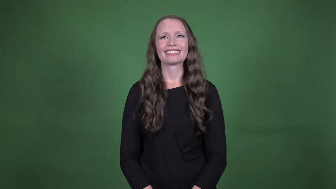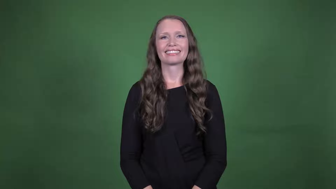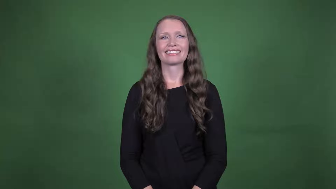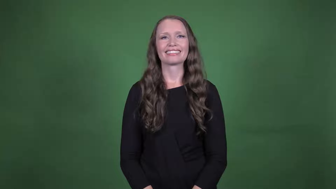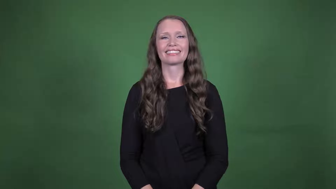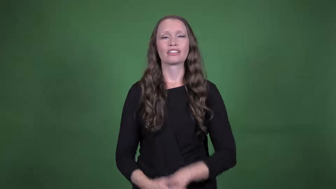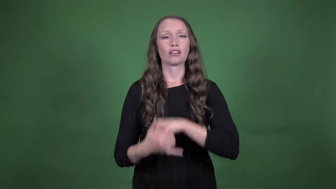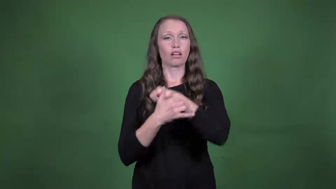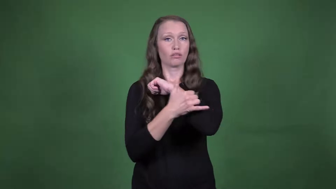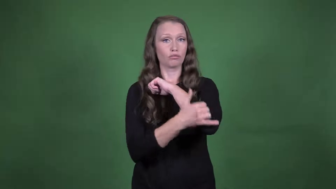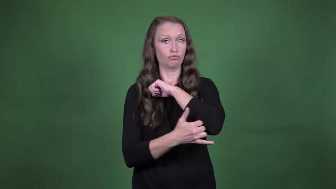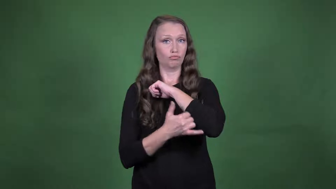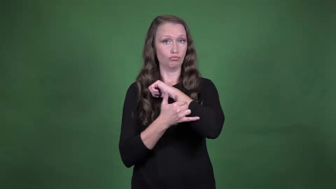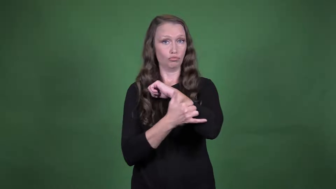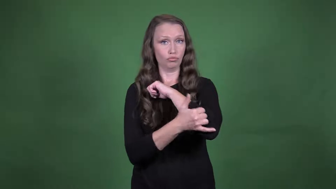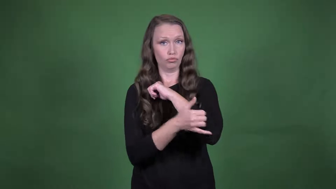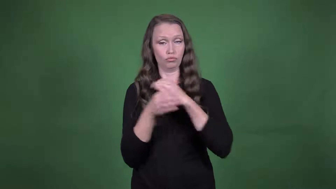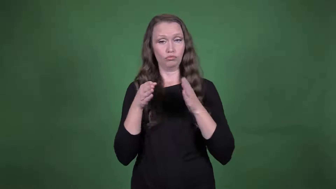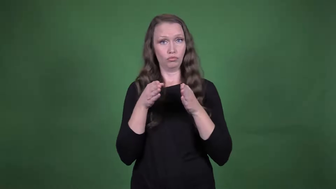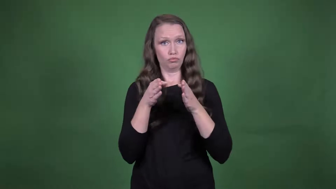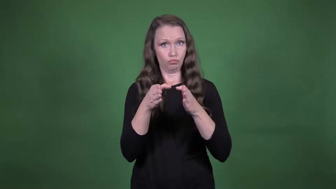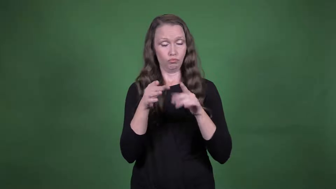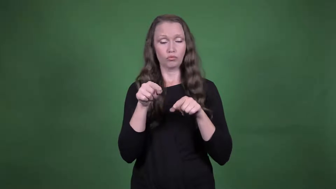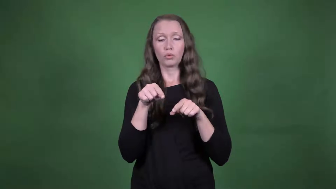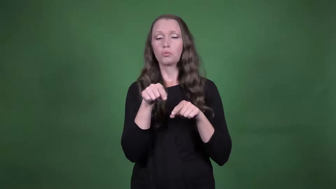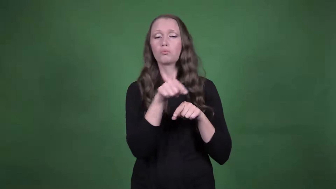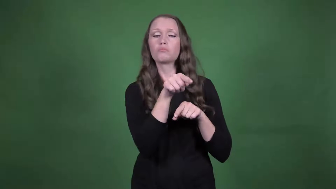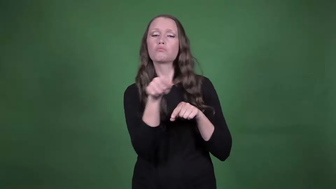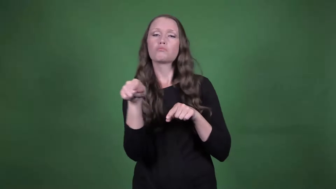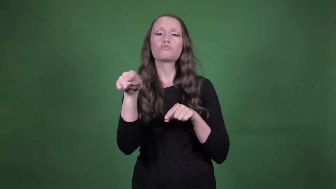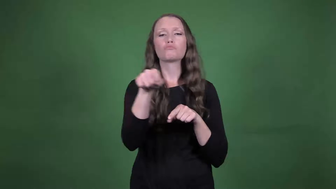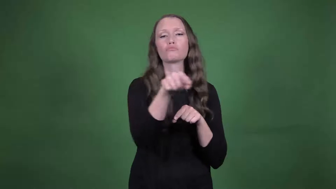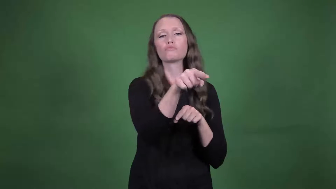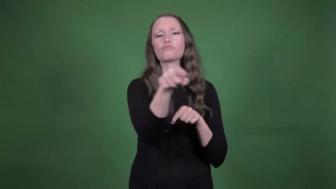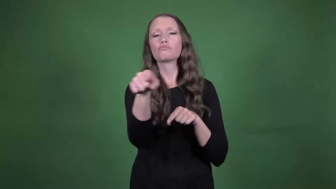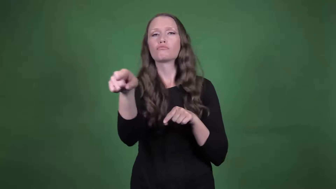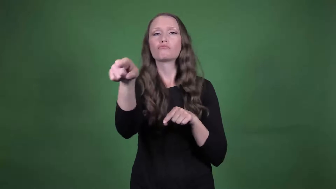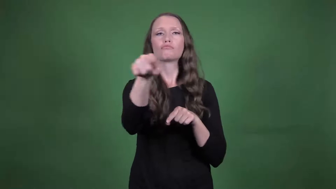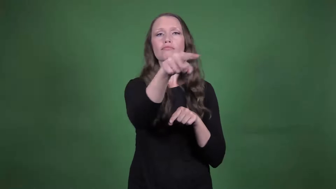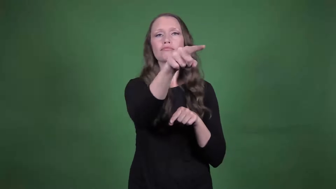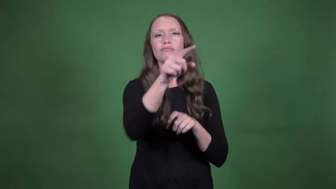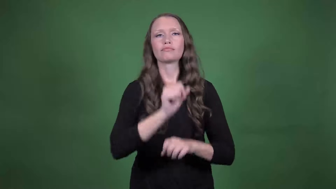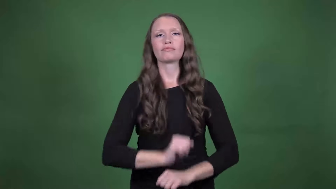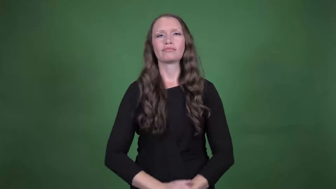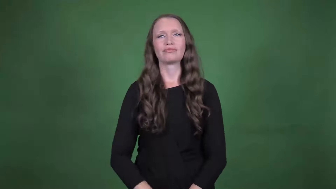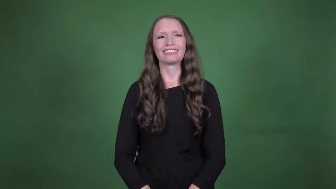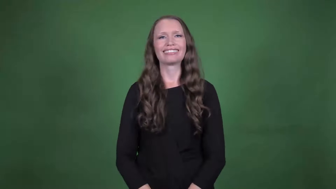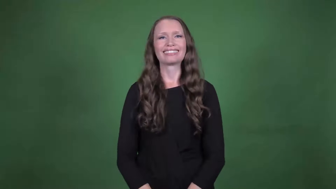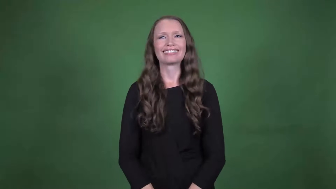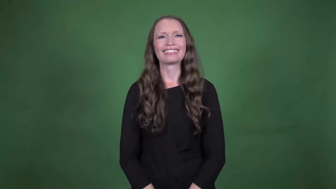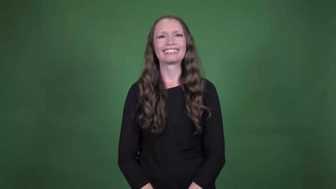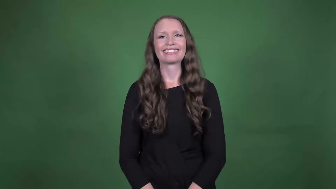winding country road